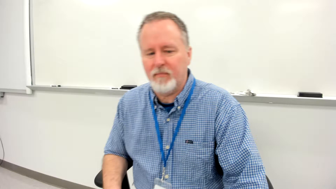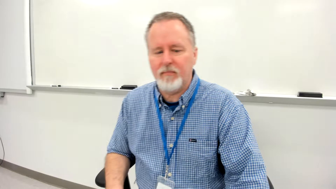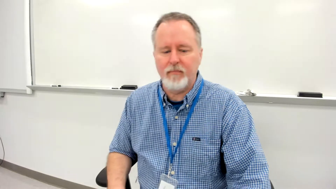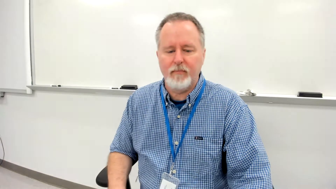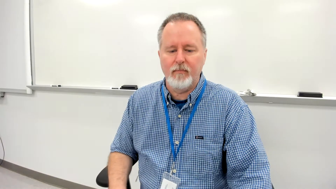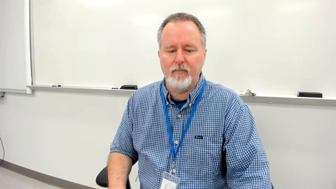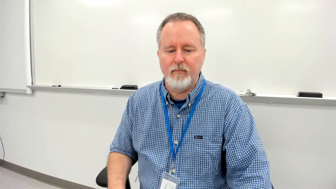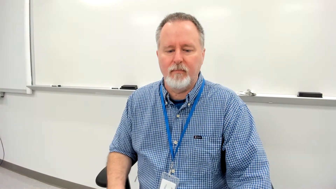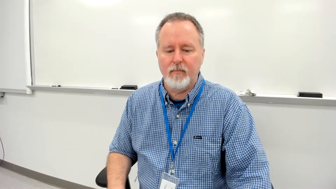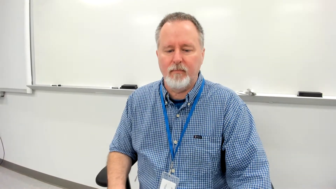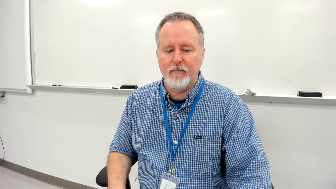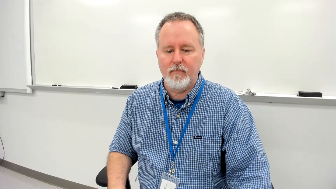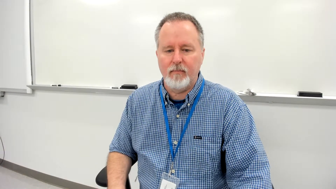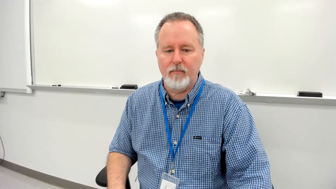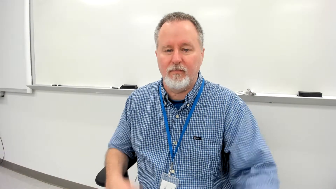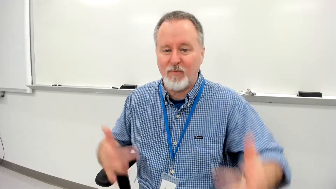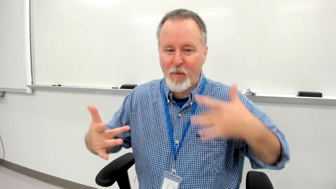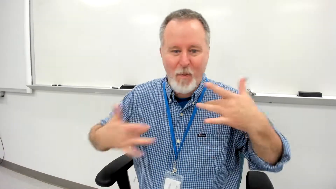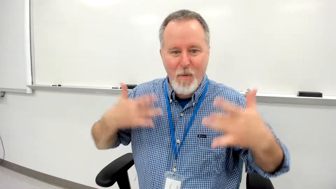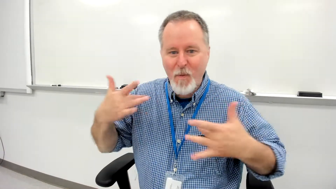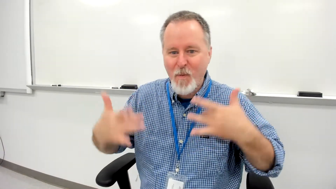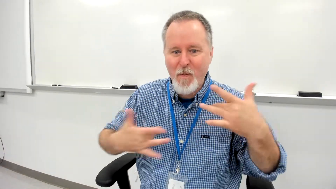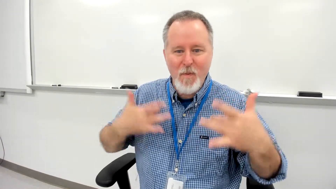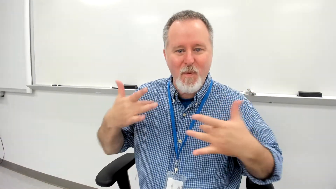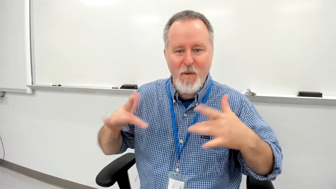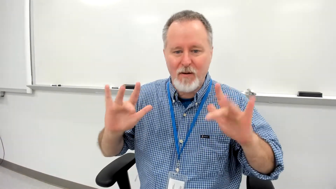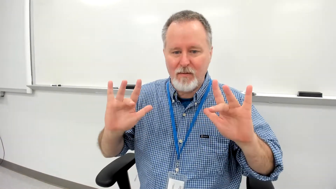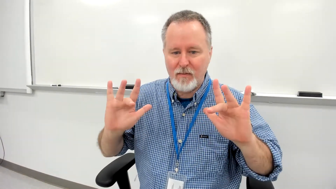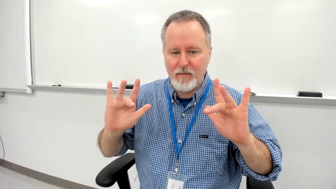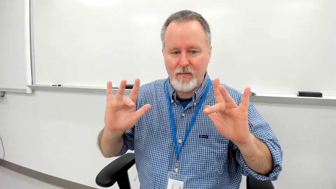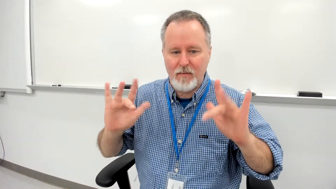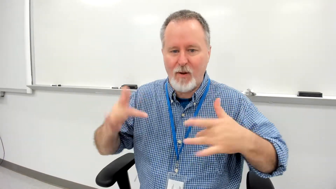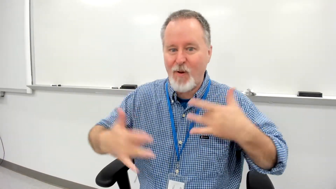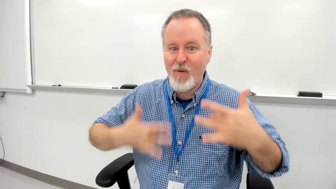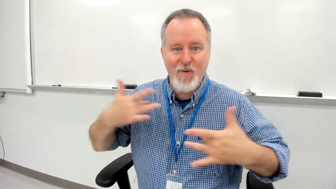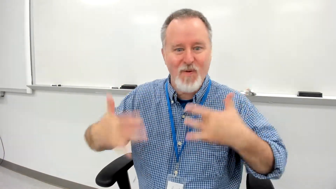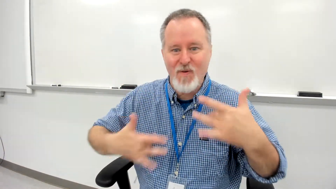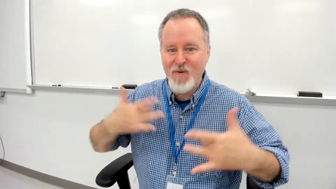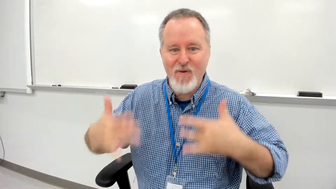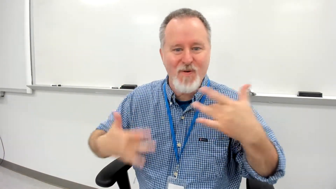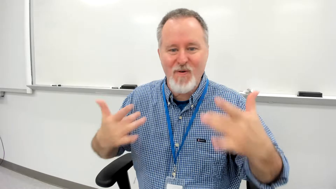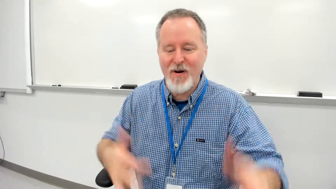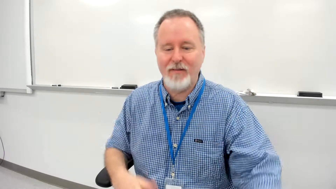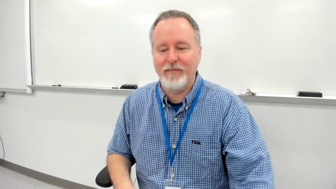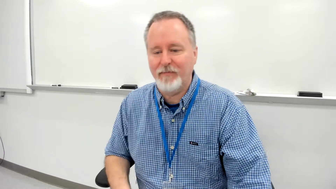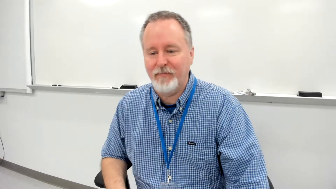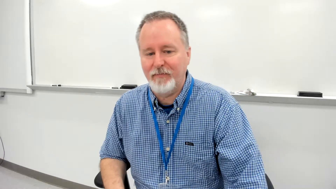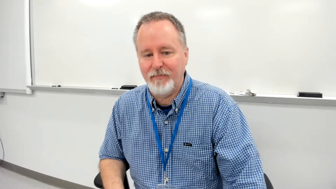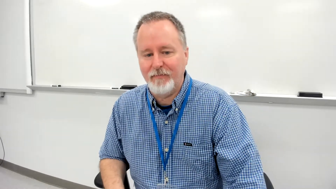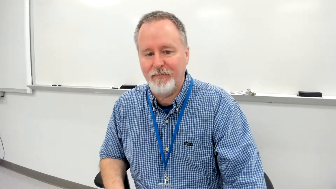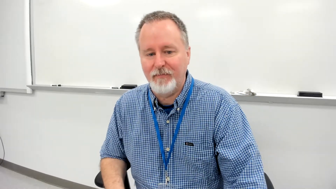to be enthusiastic